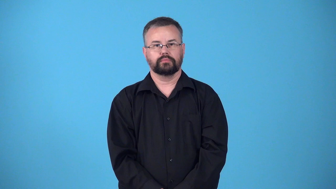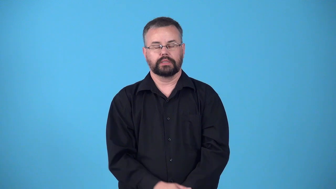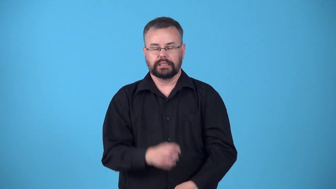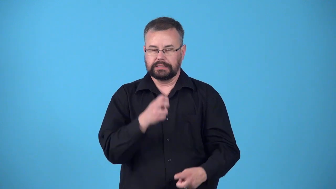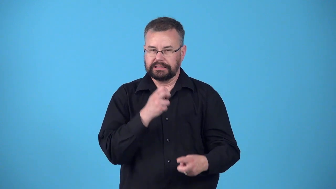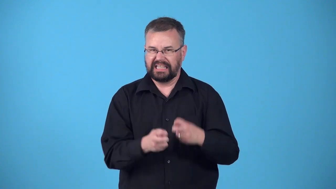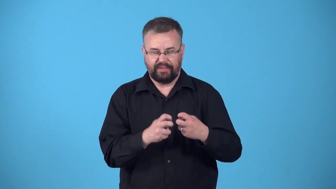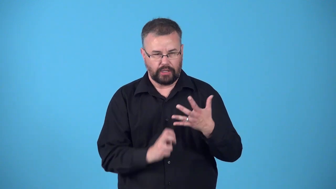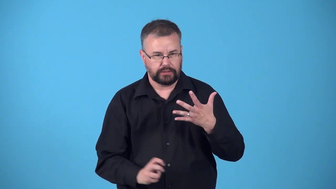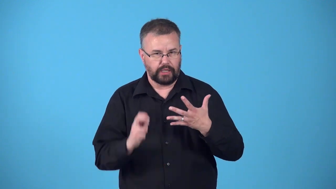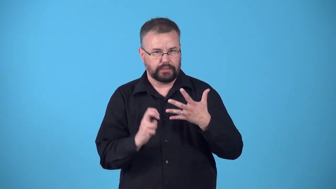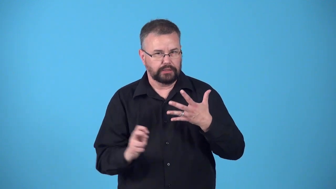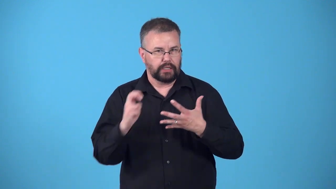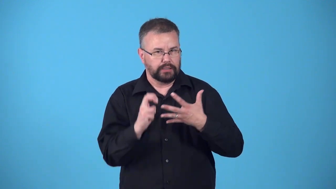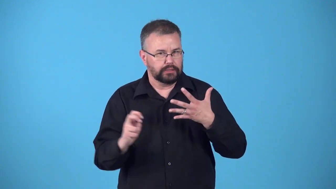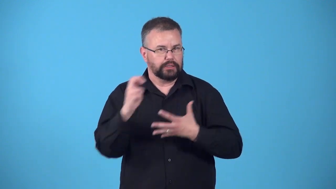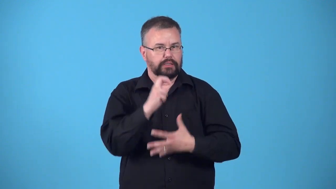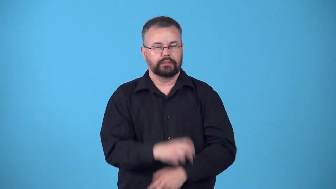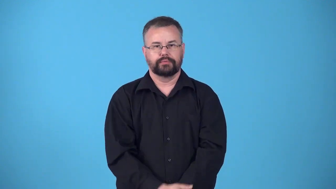greasy pole